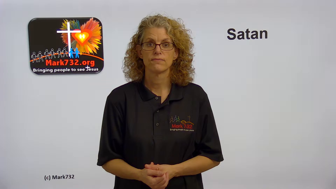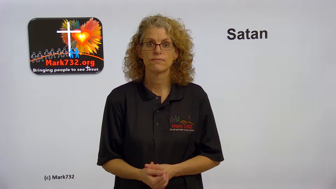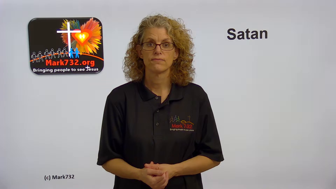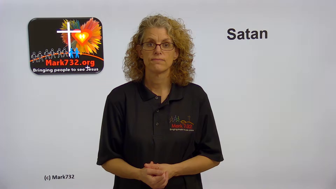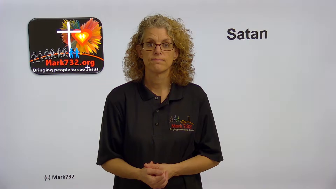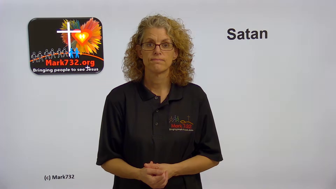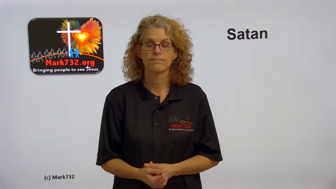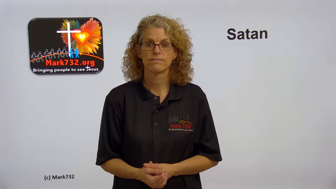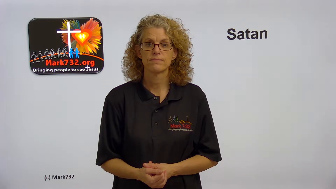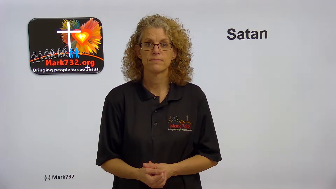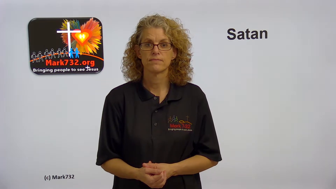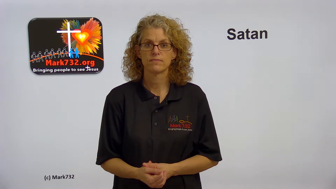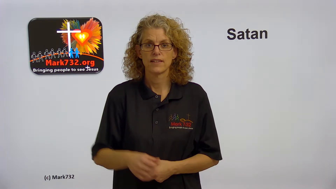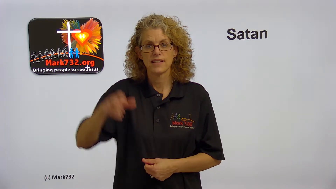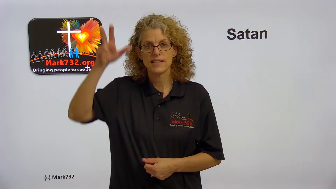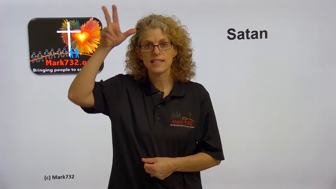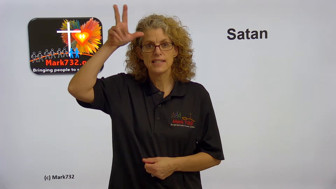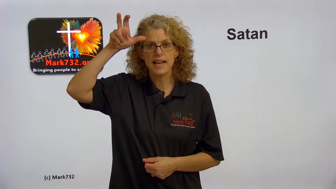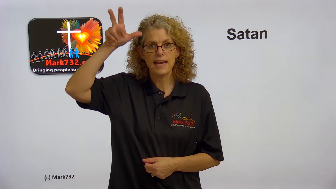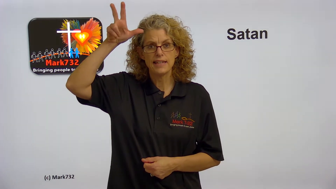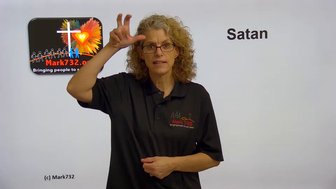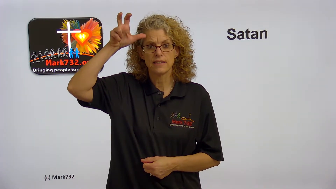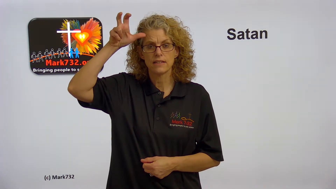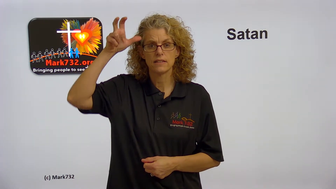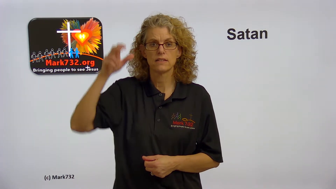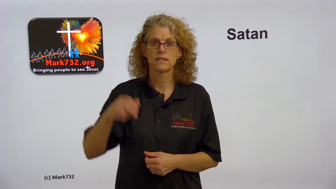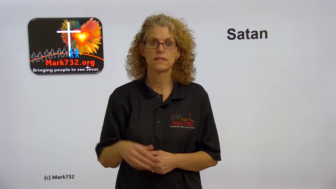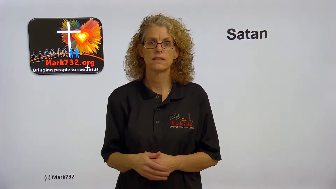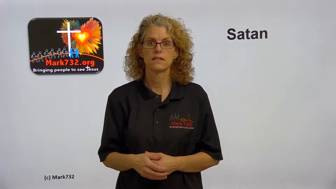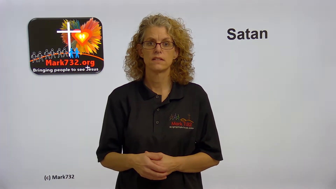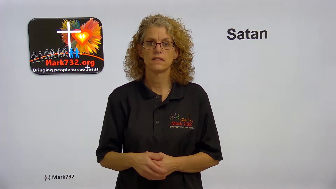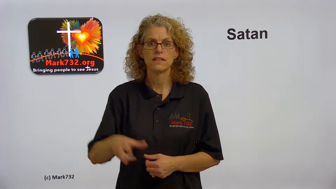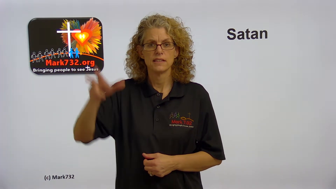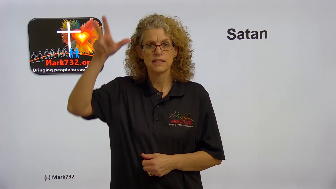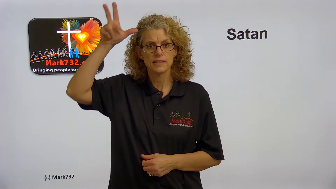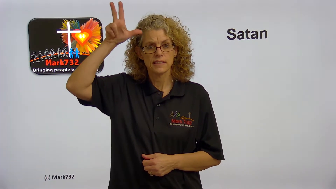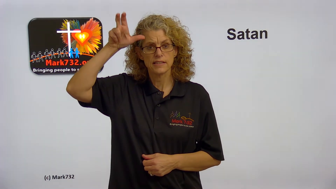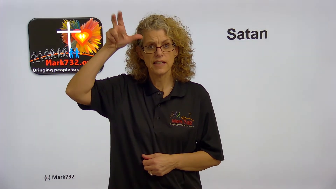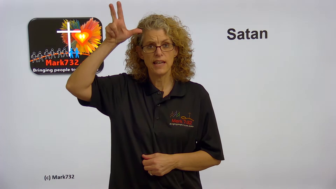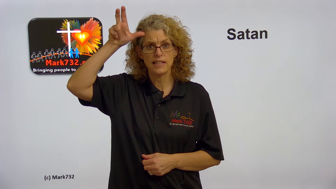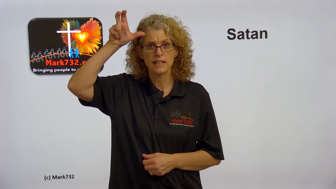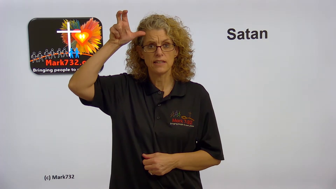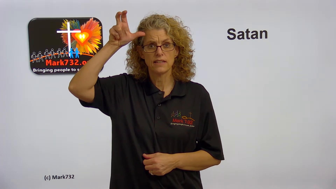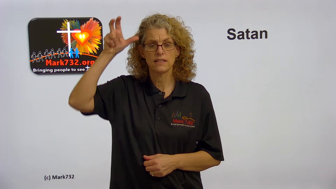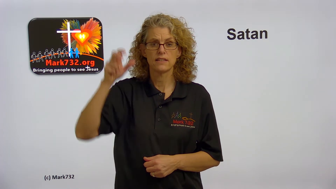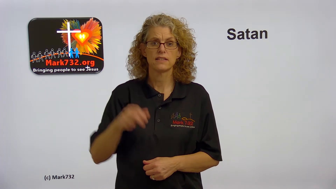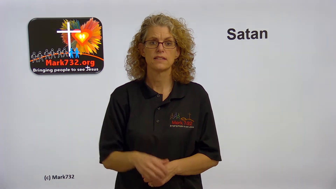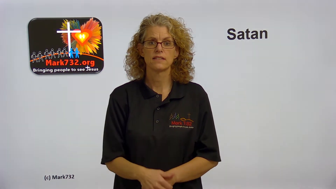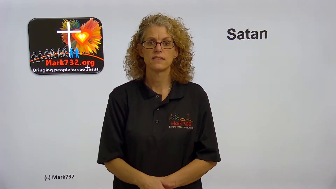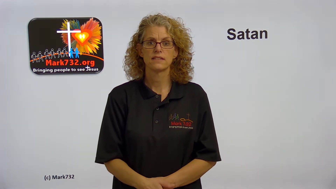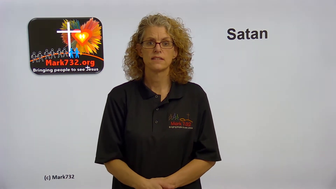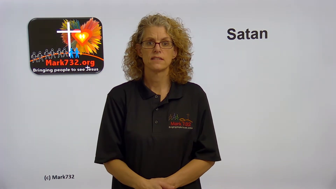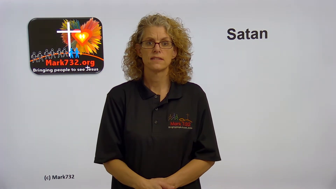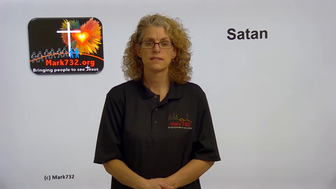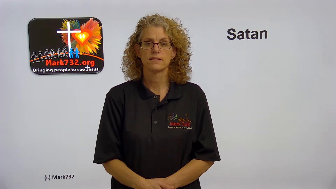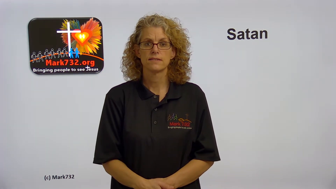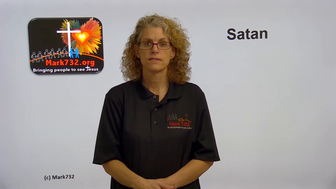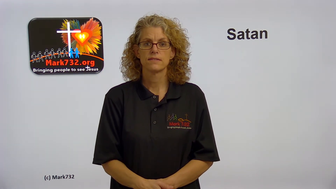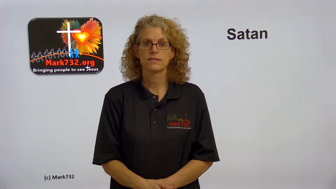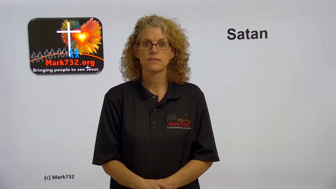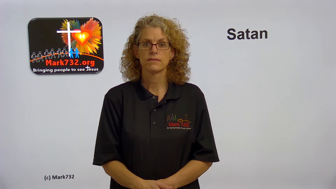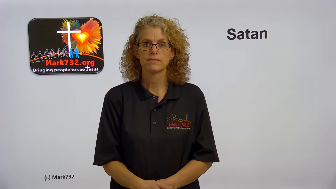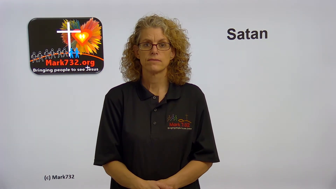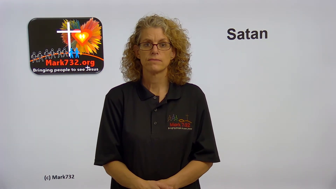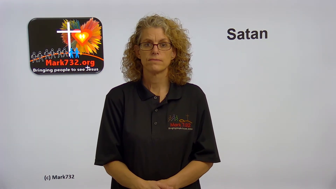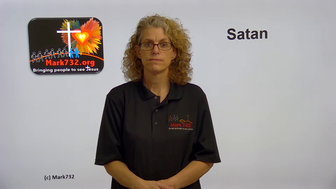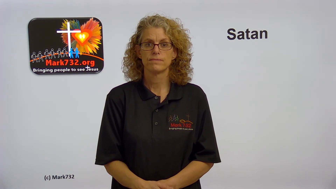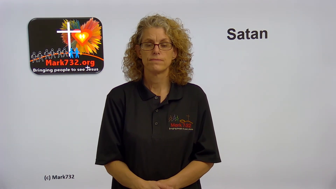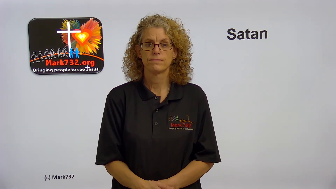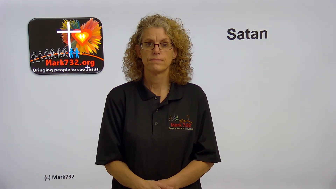Satan